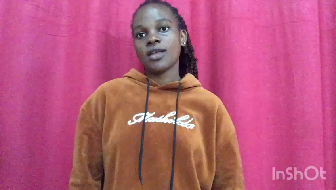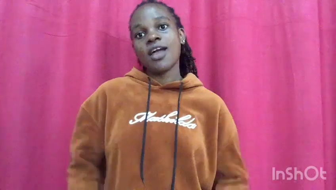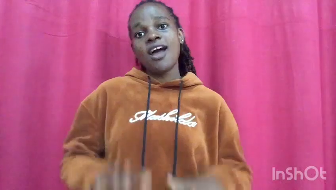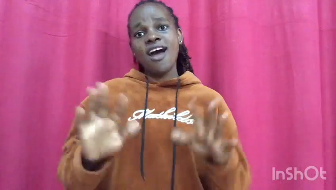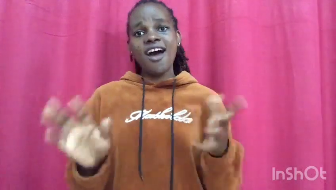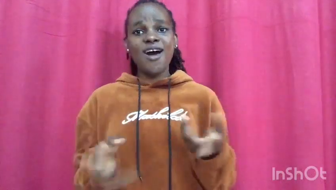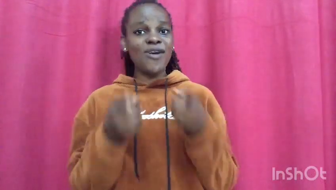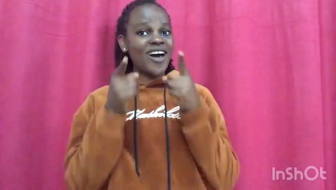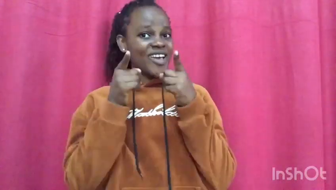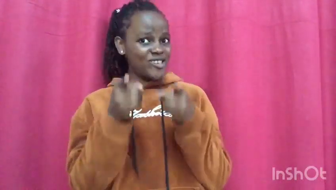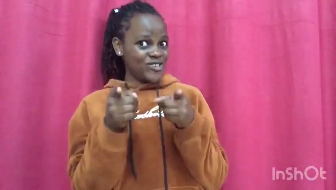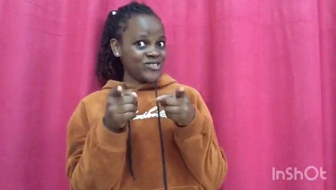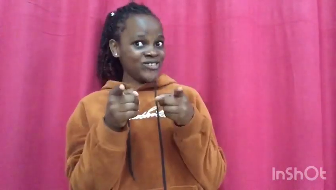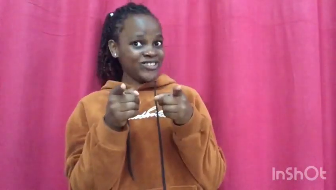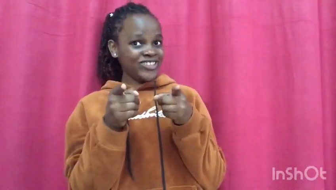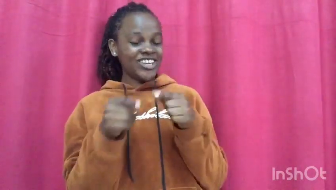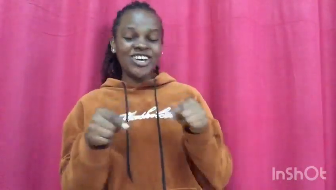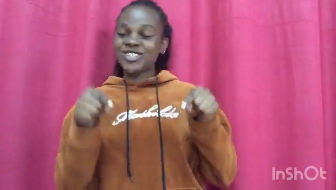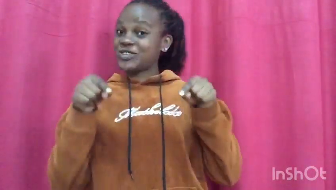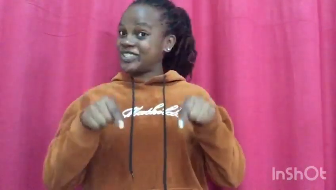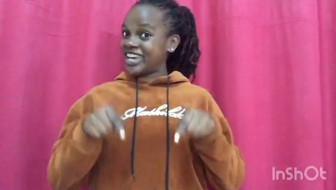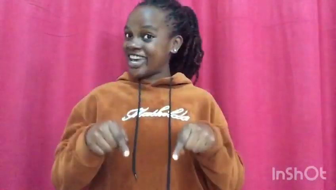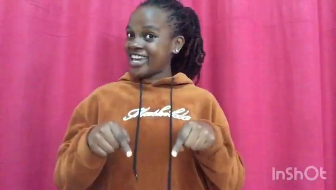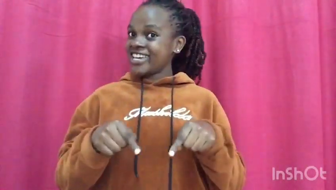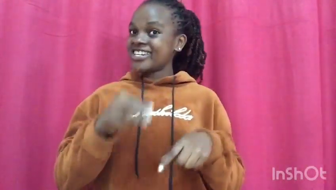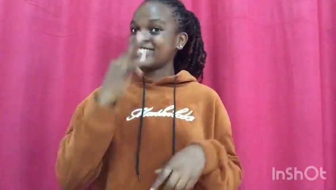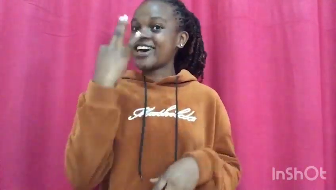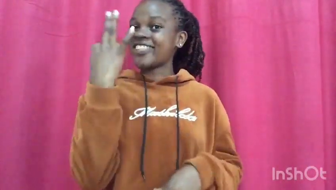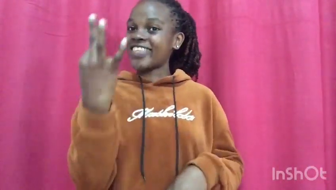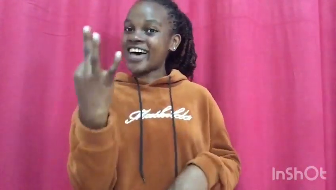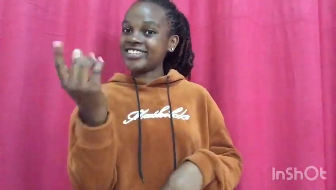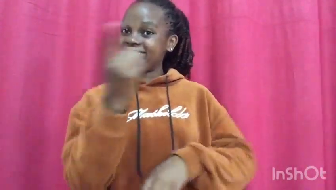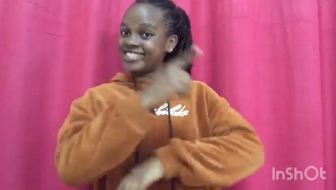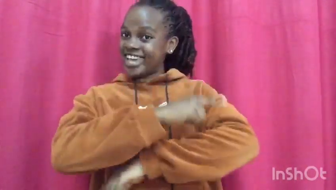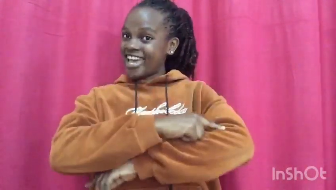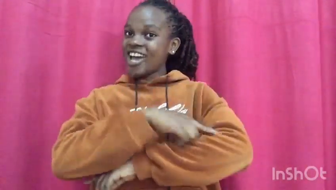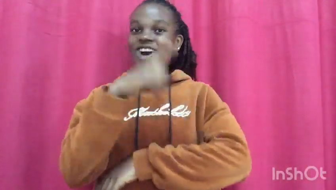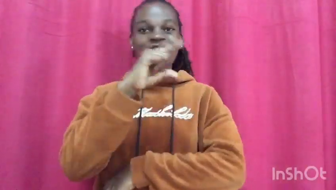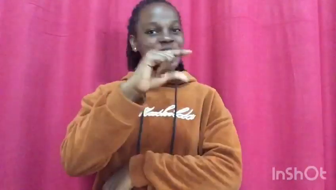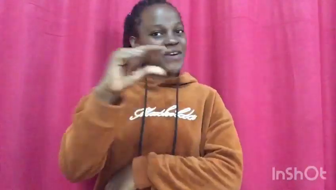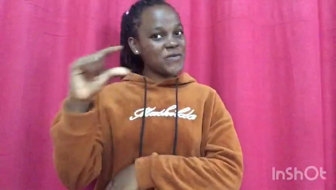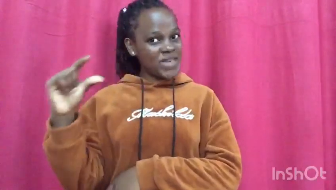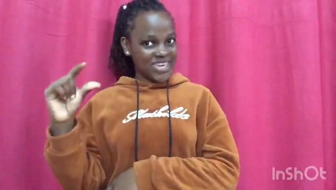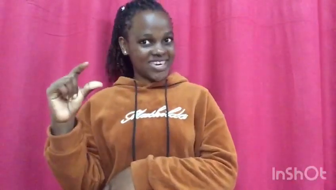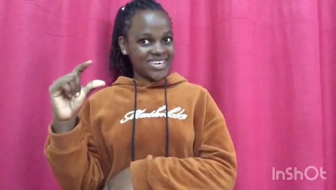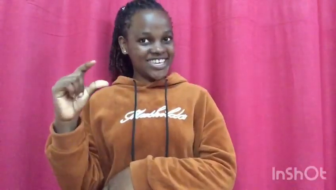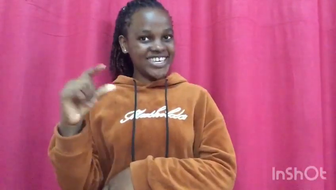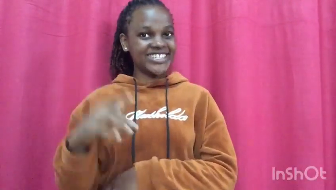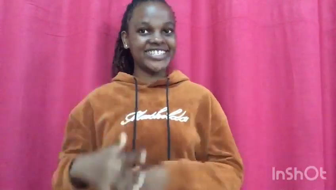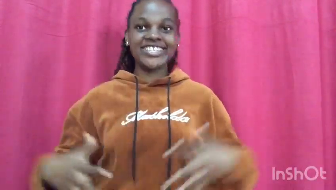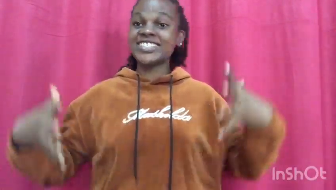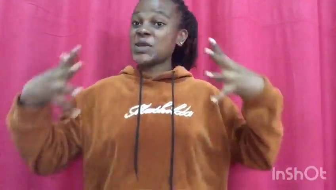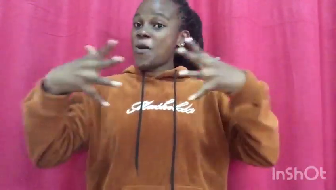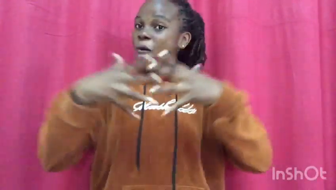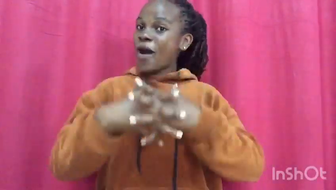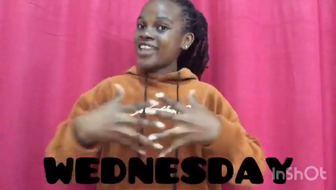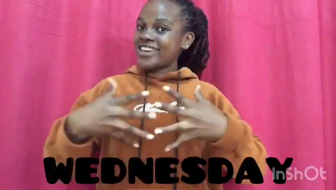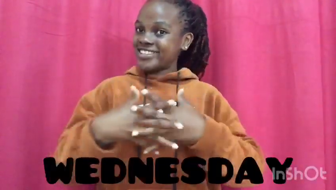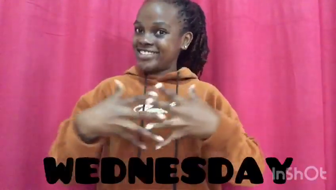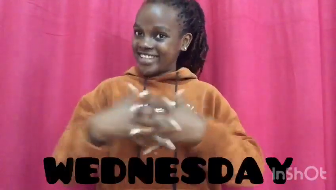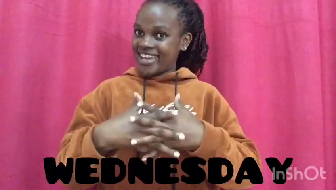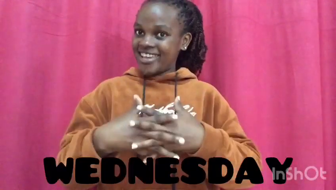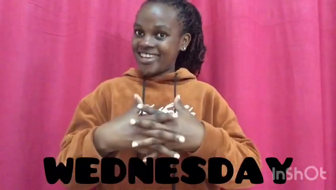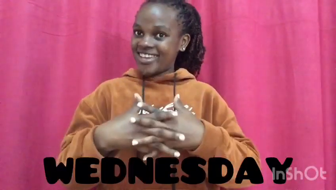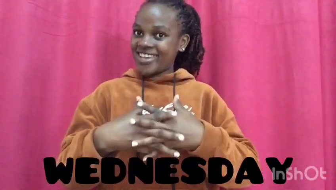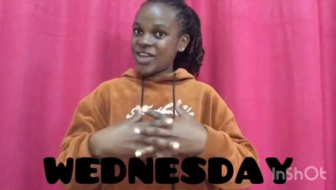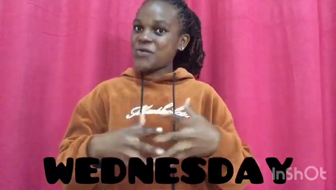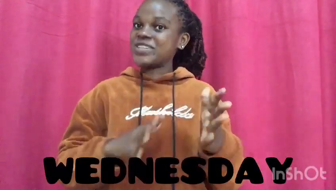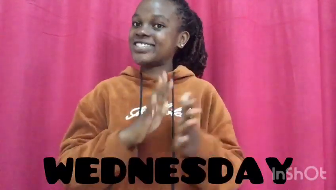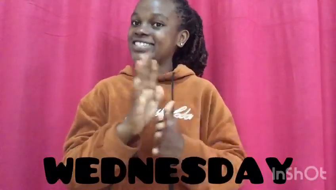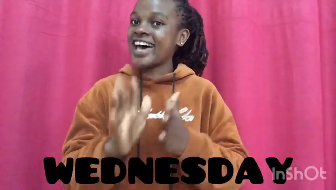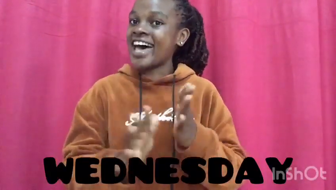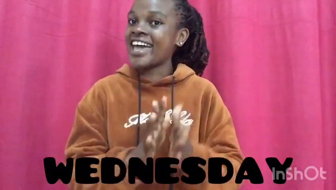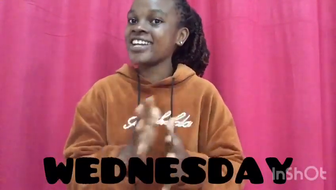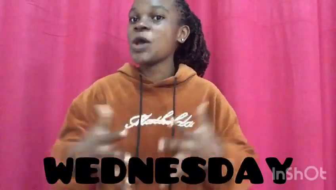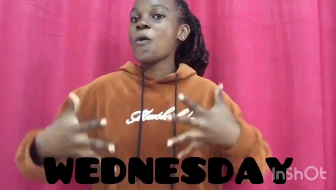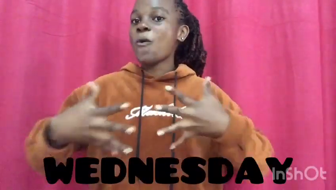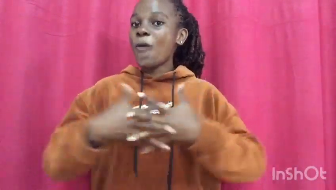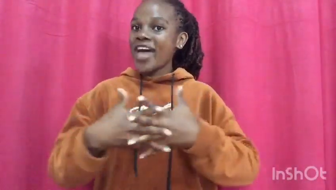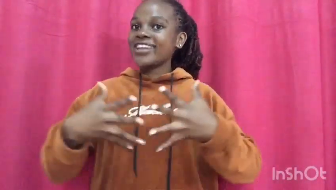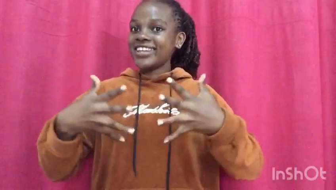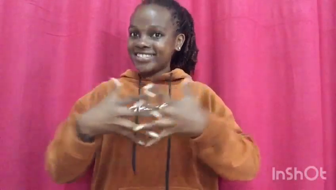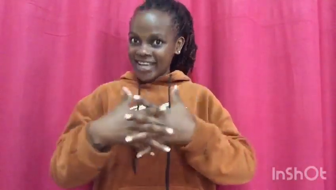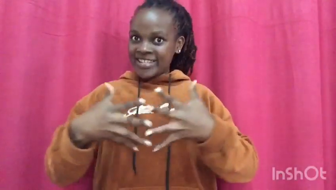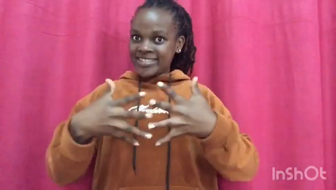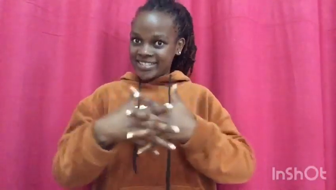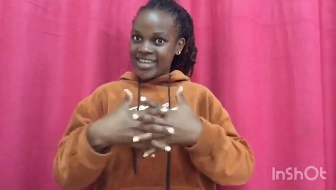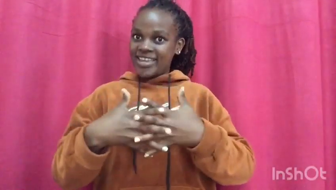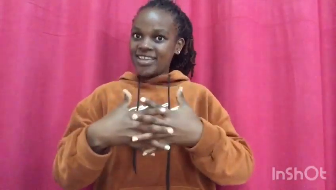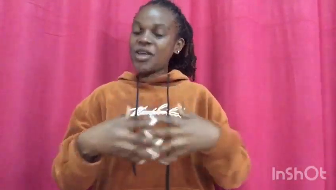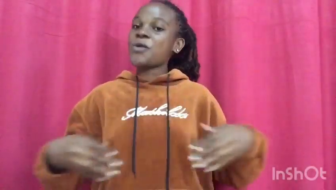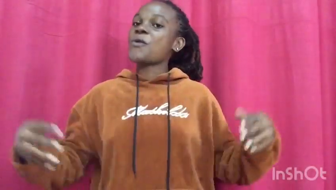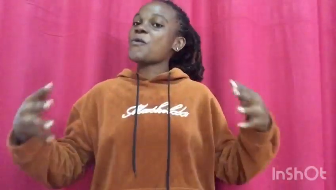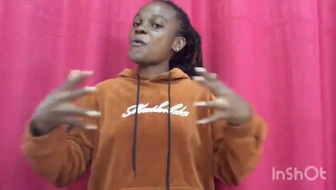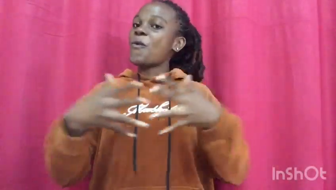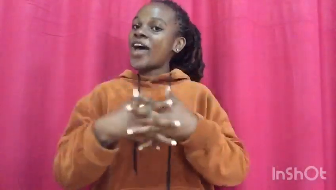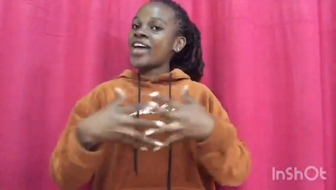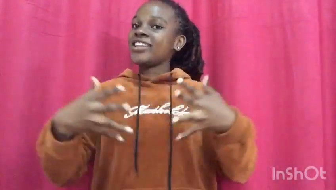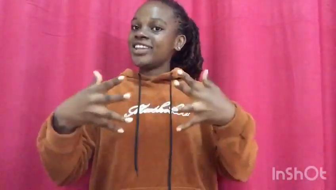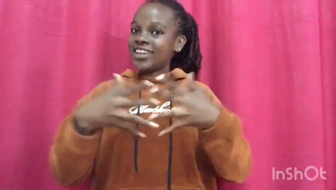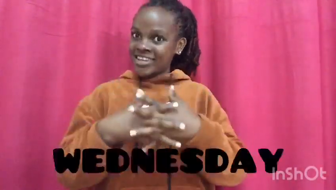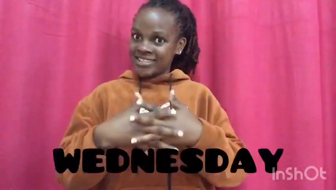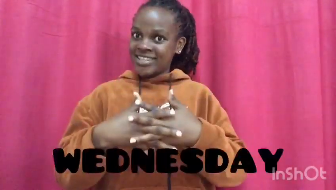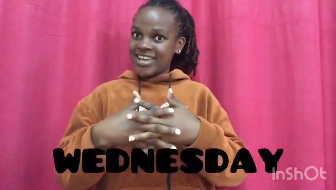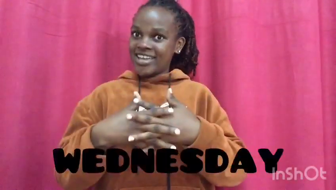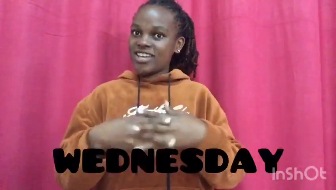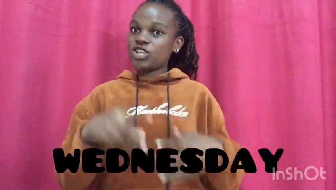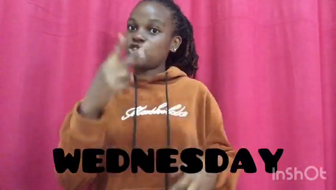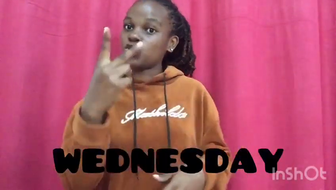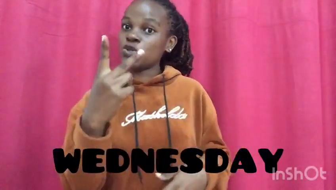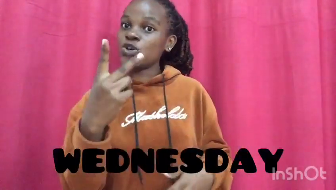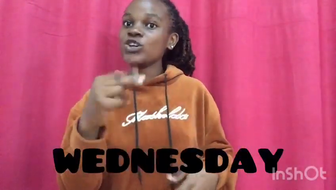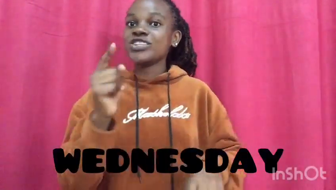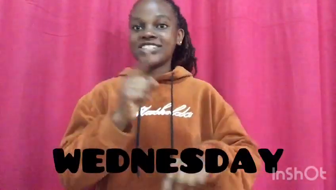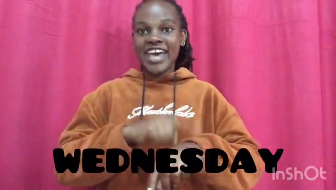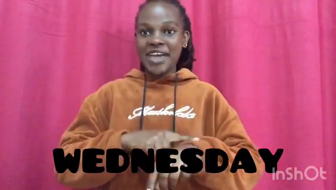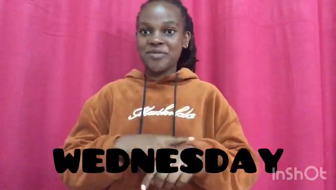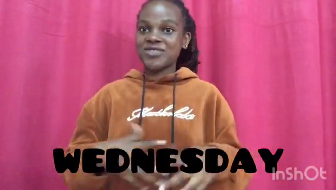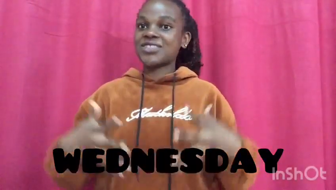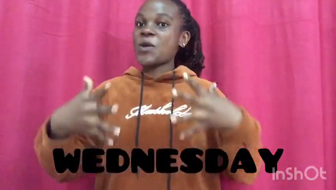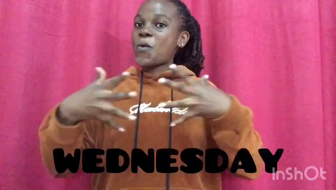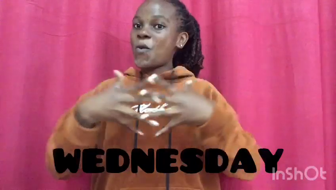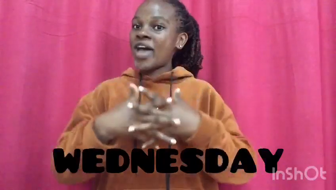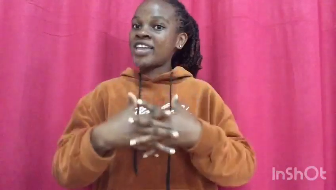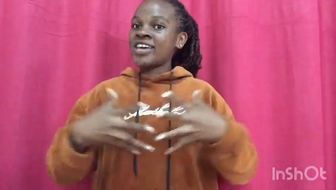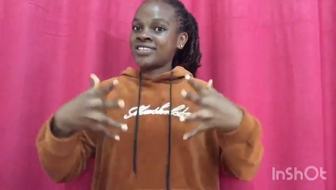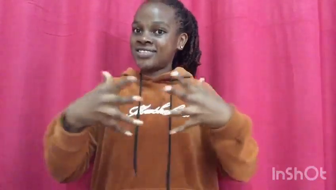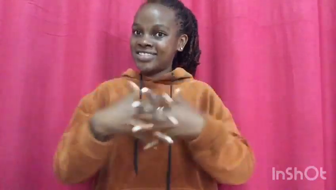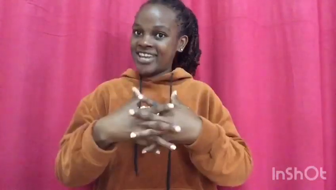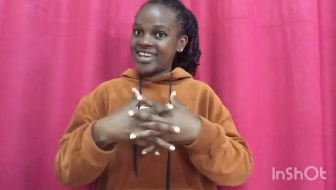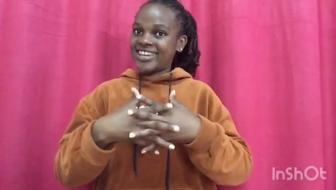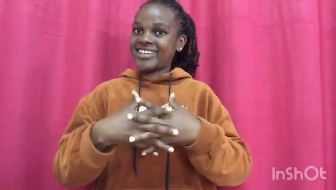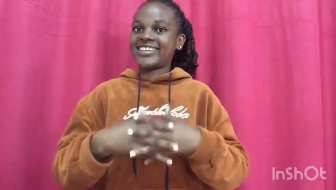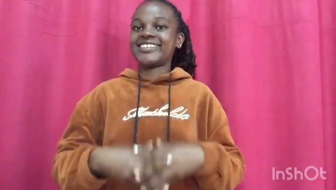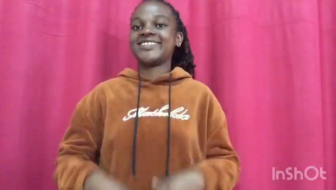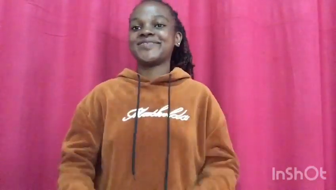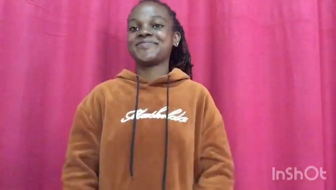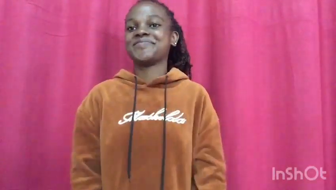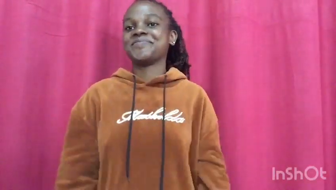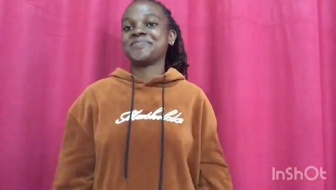WEDNESDAY